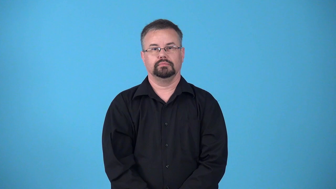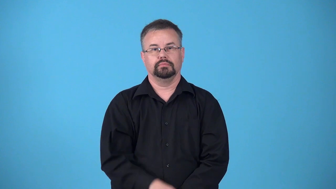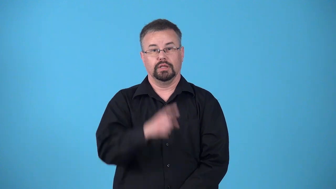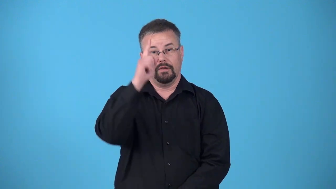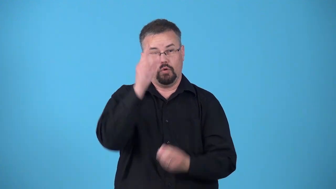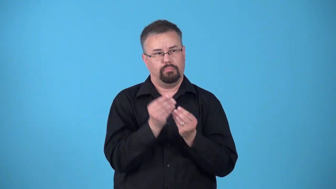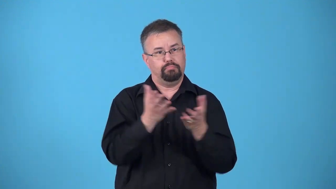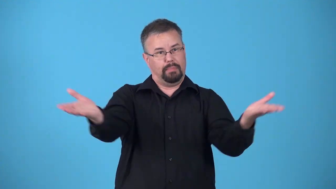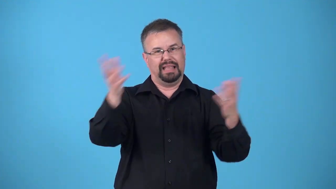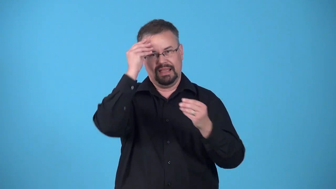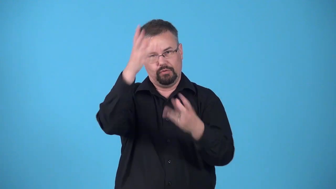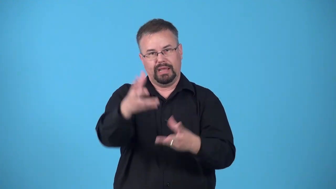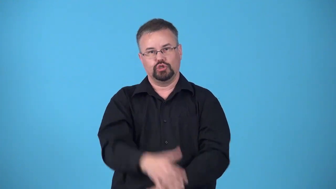just for the record